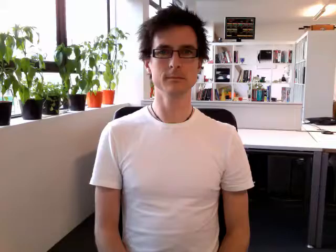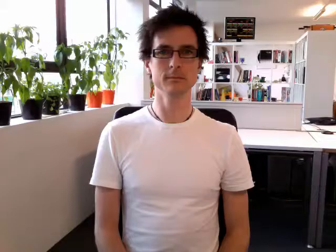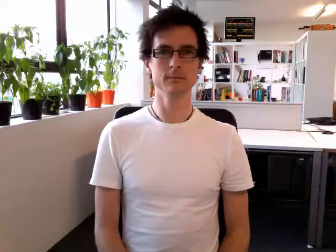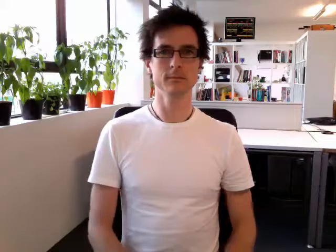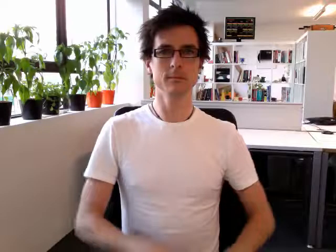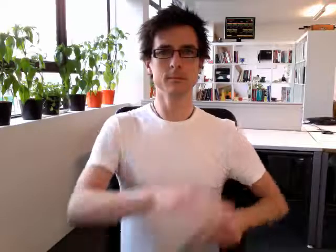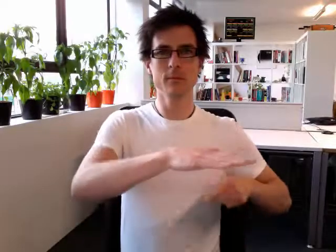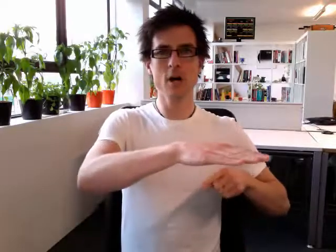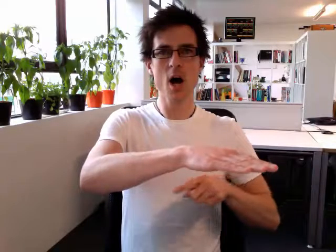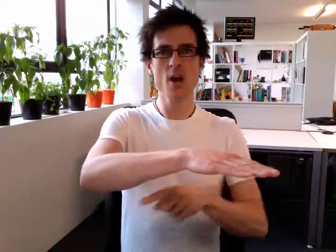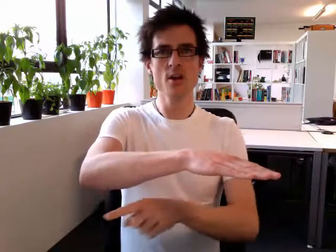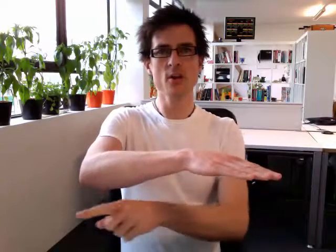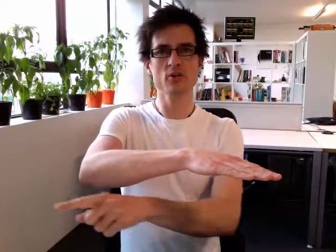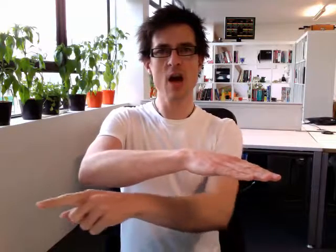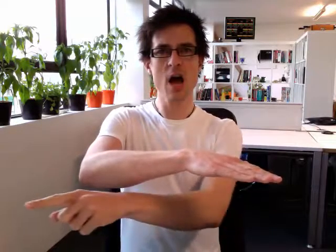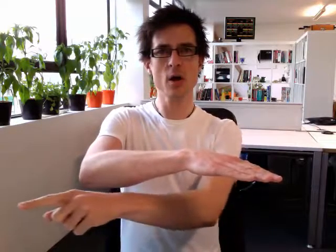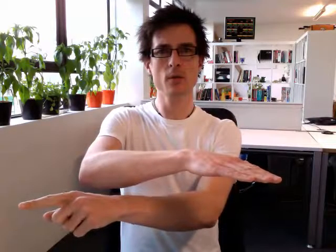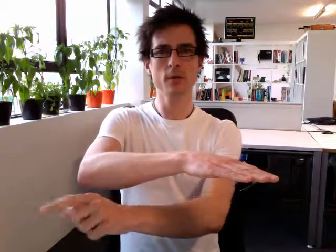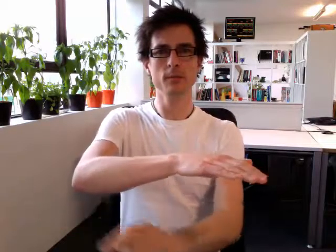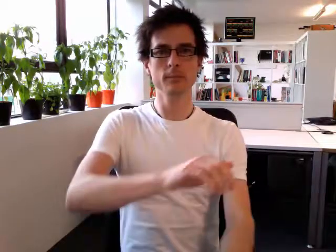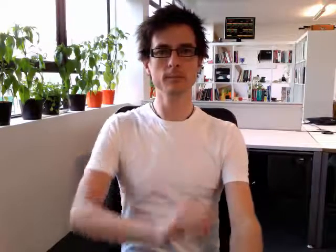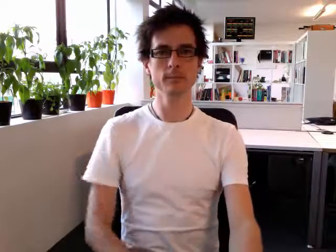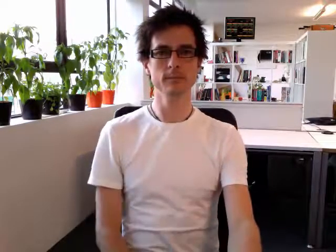underground